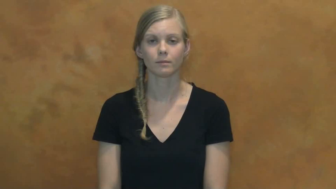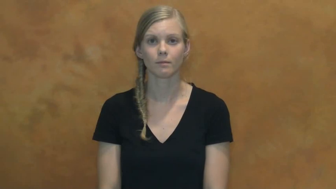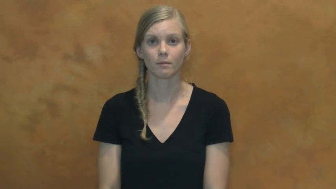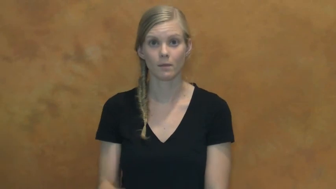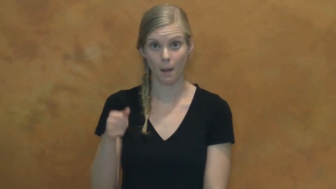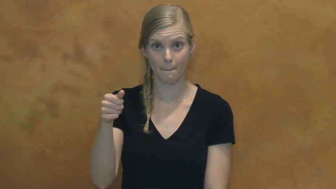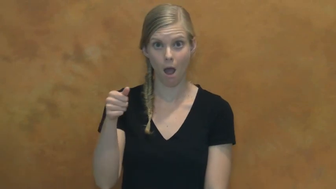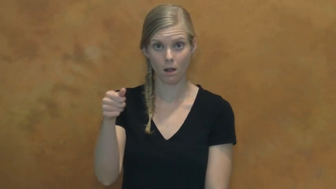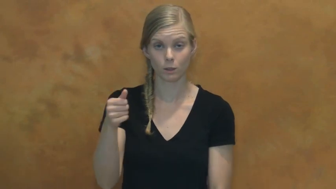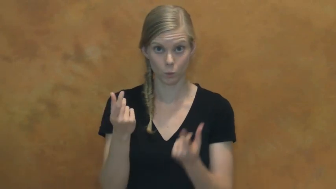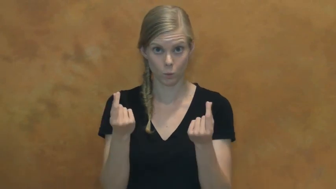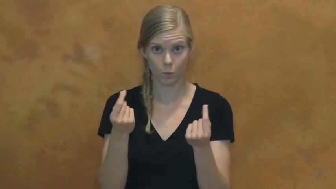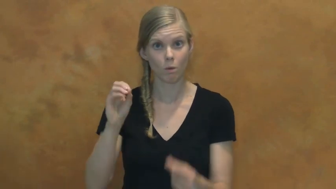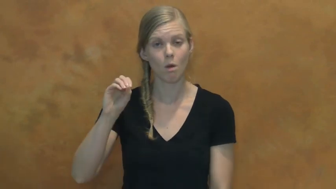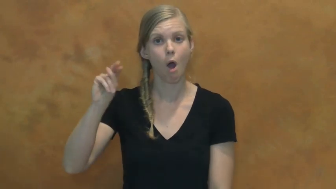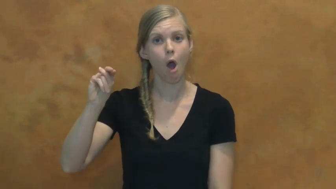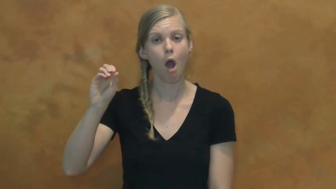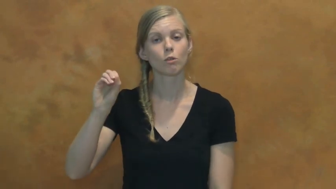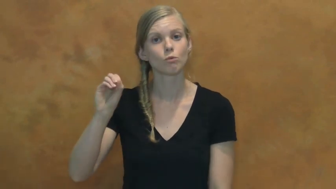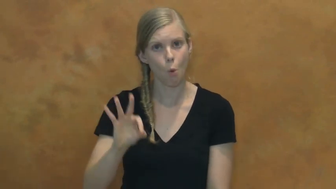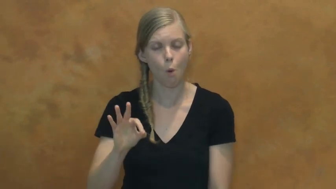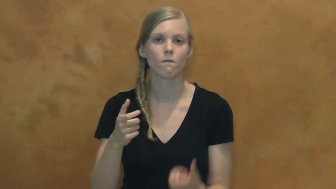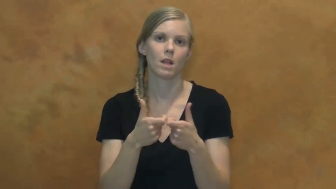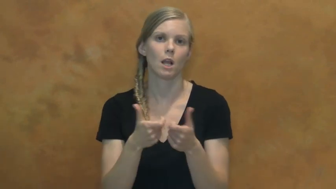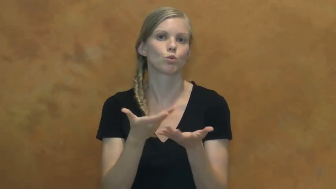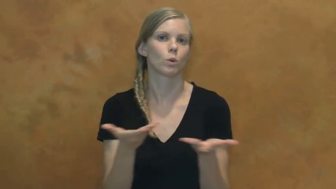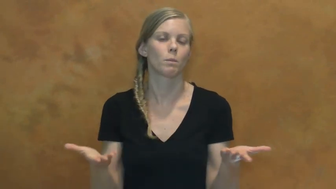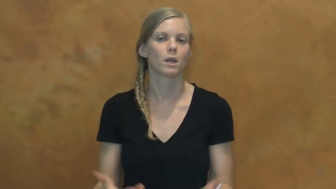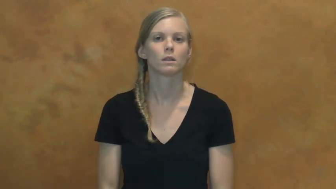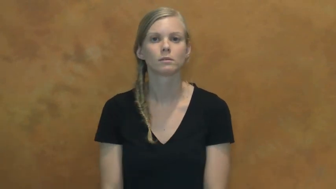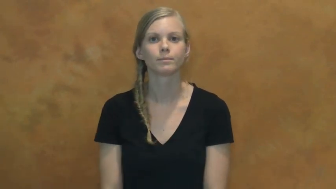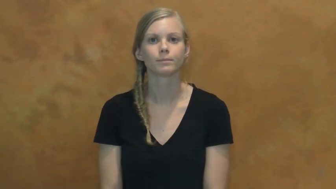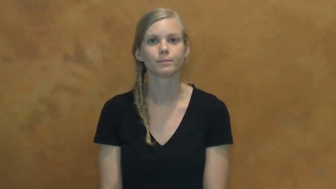switch